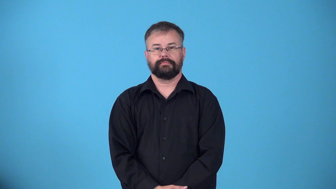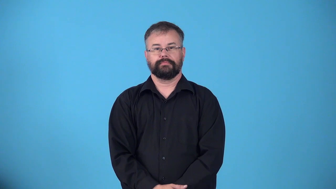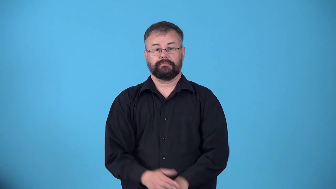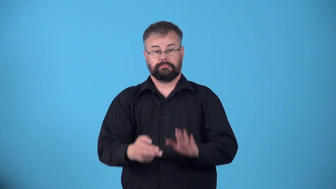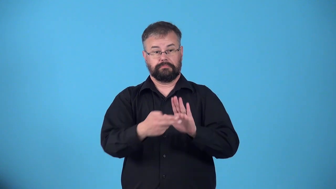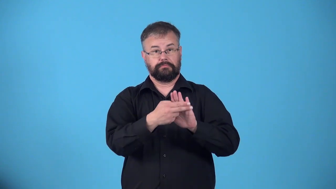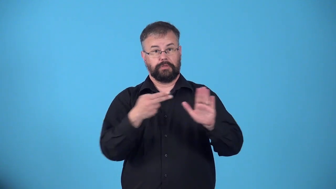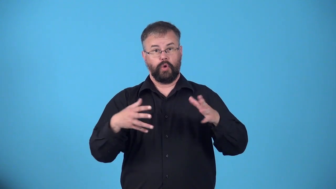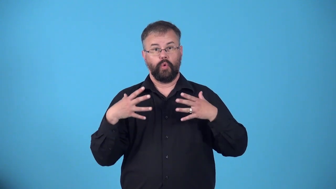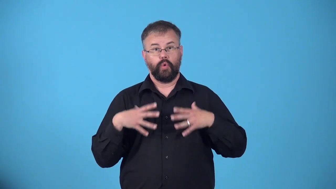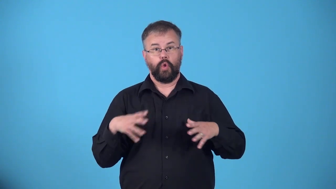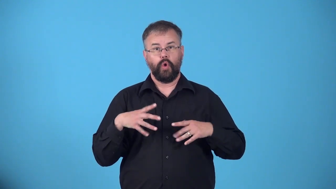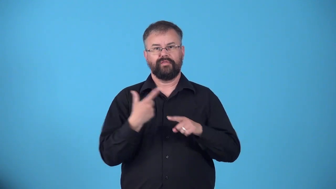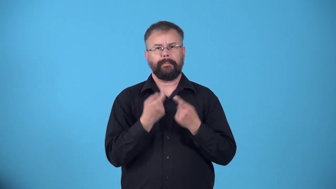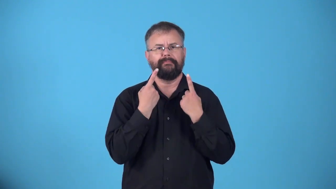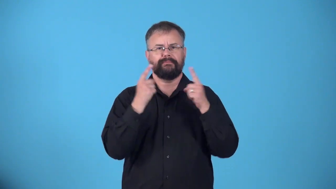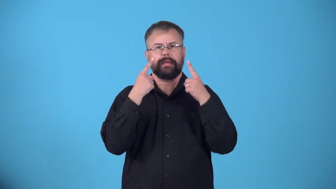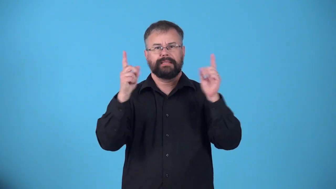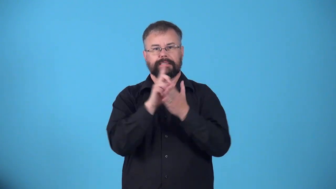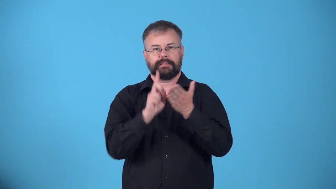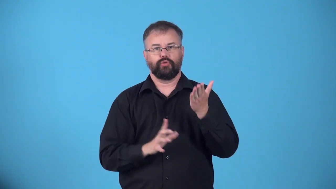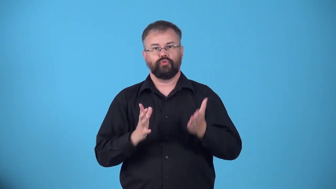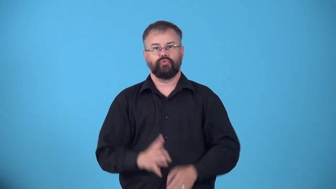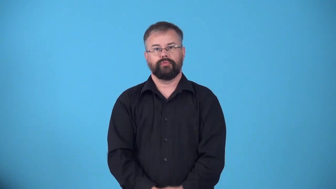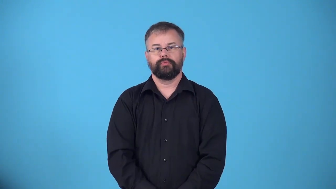label